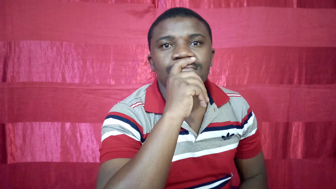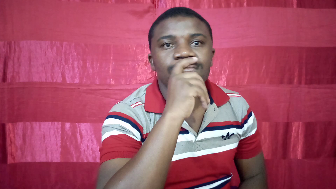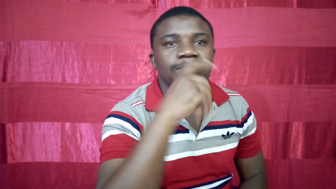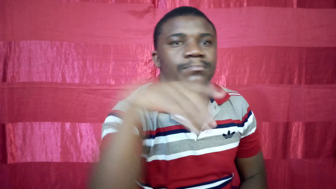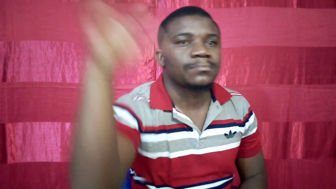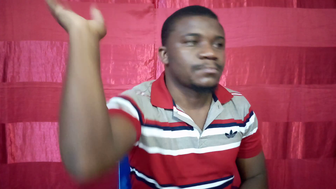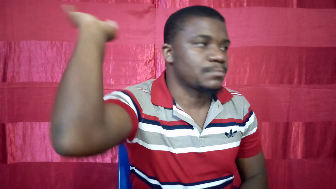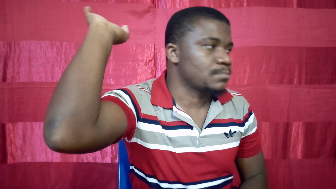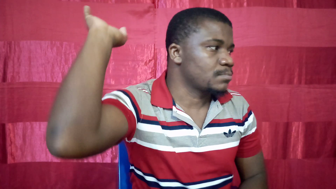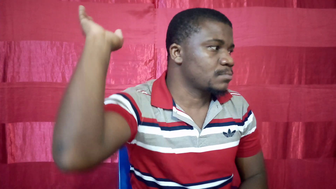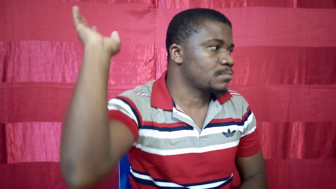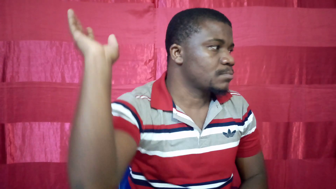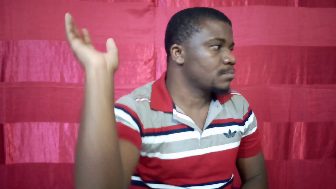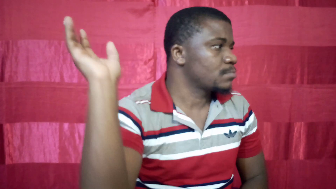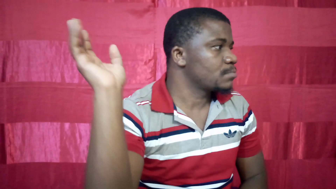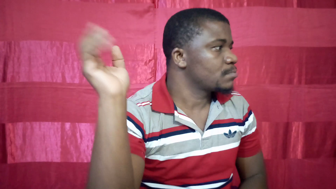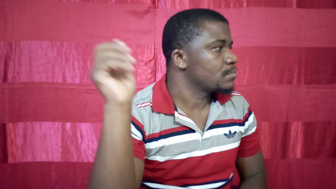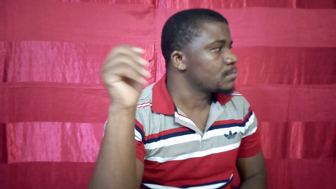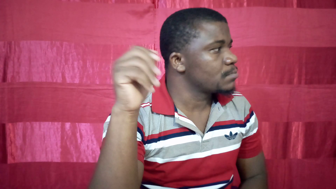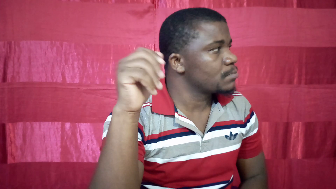I don't Care